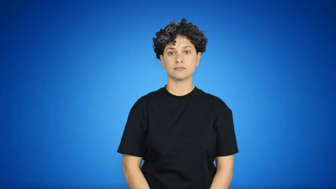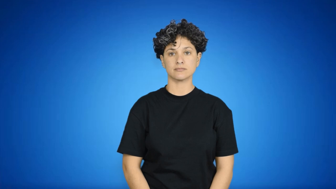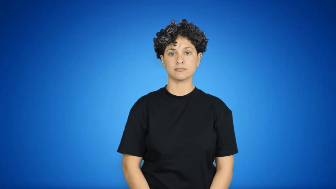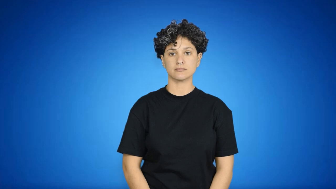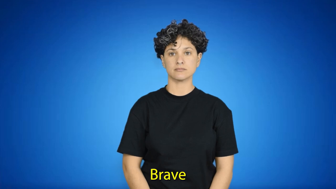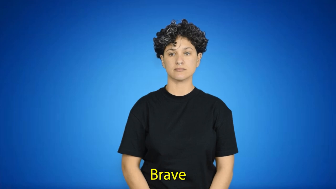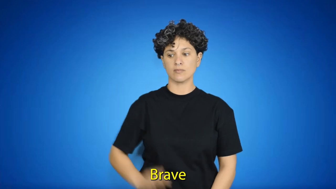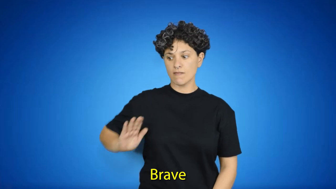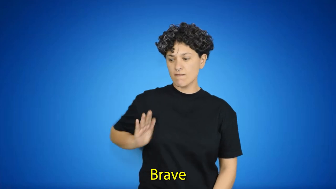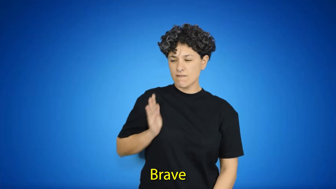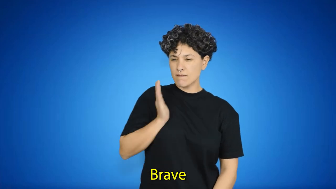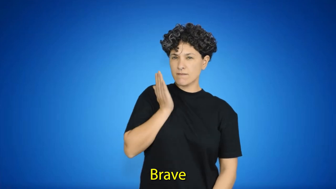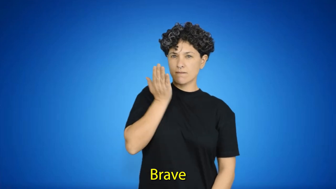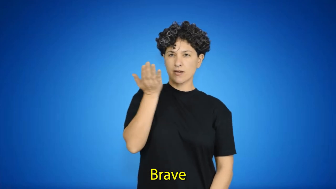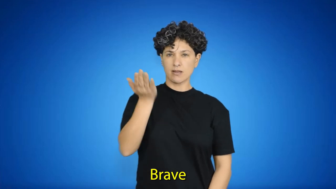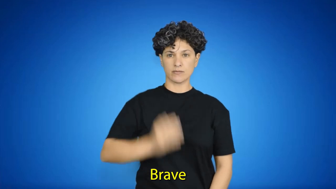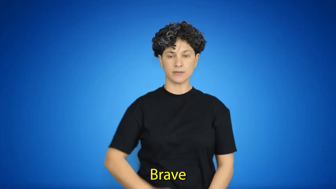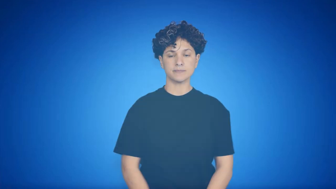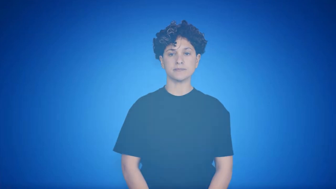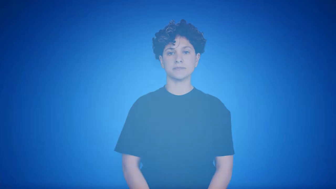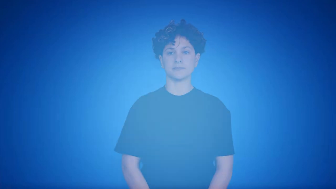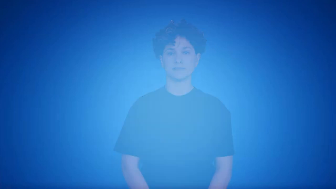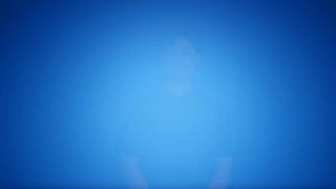Brave